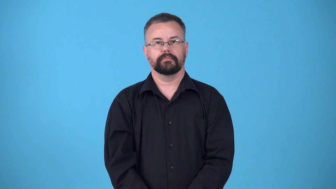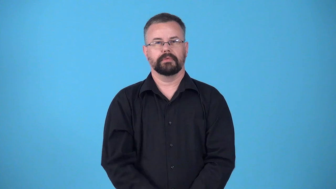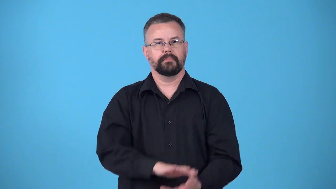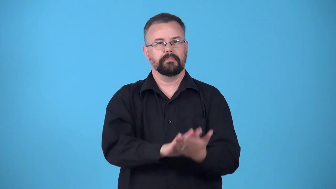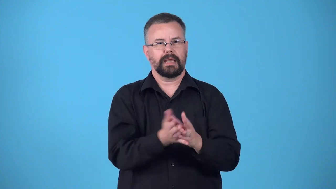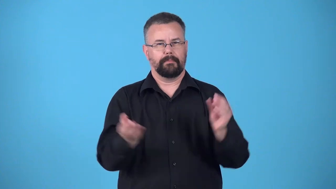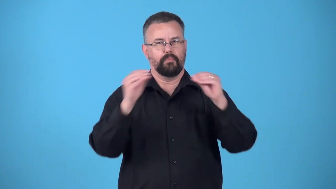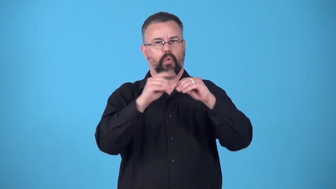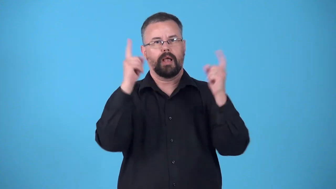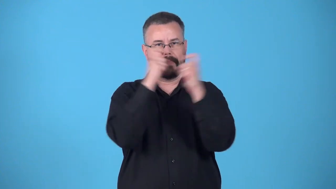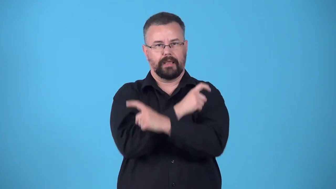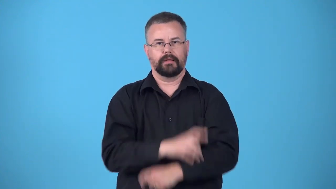deepen